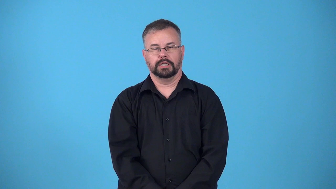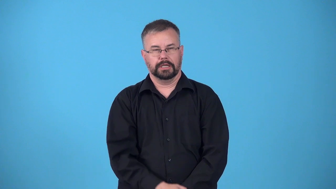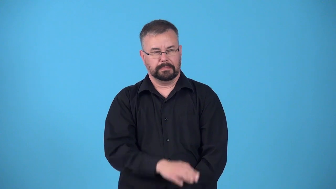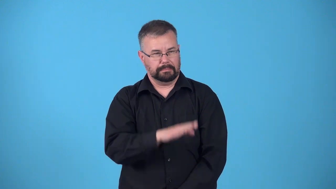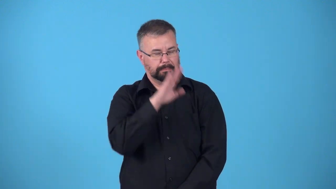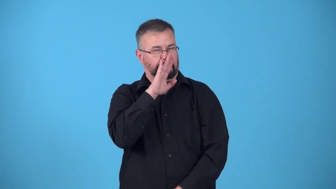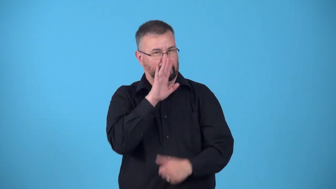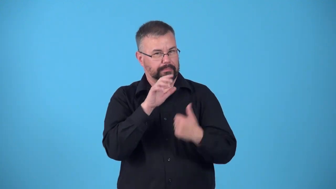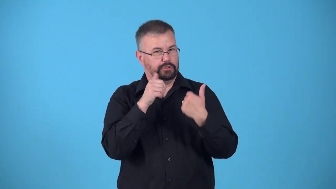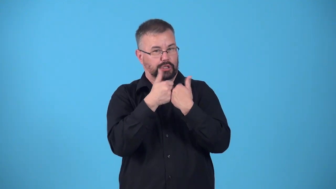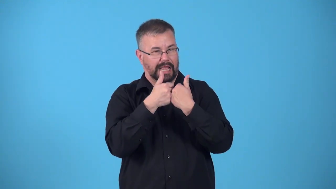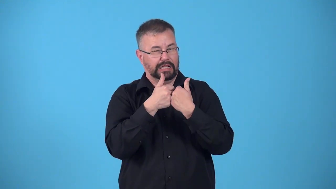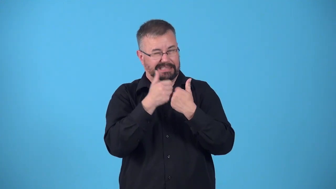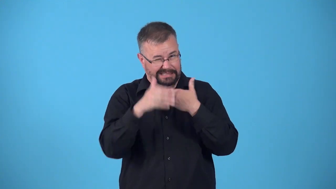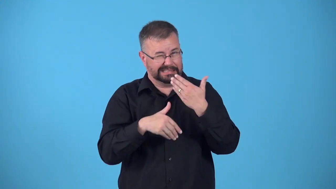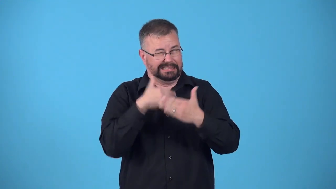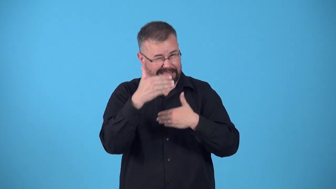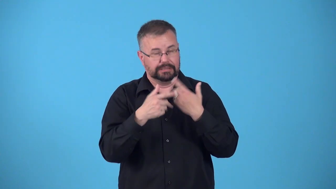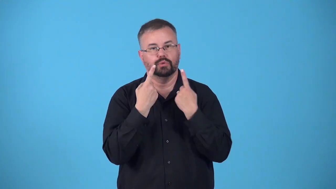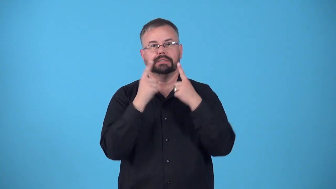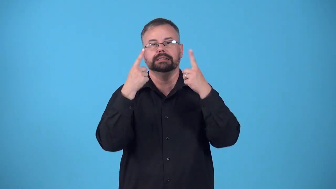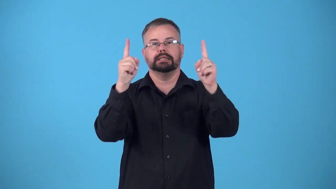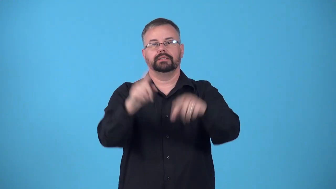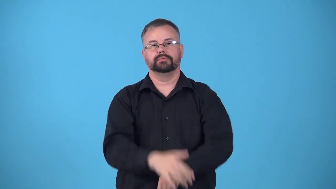up against, run up against